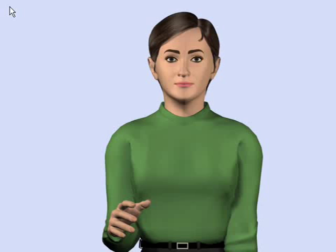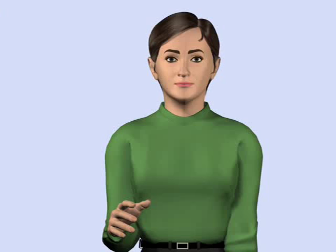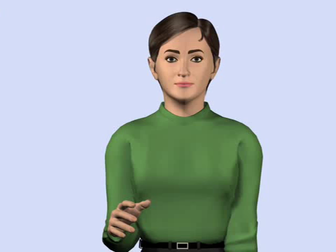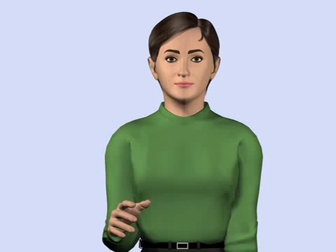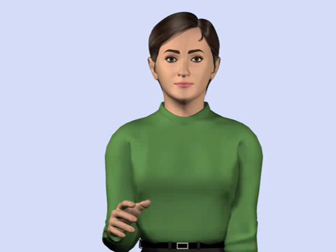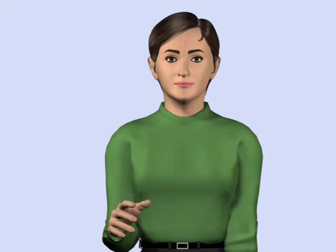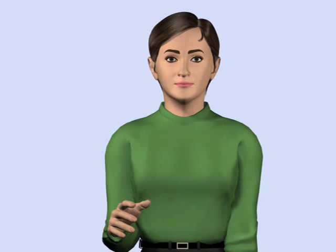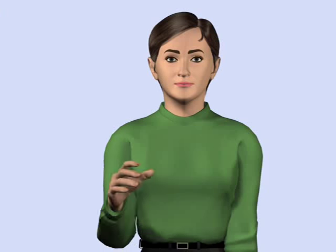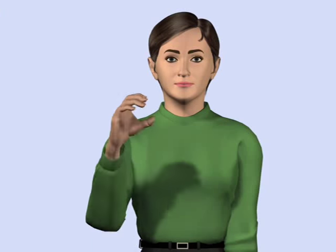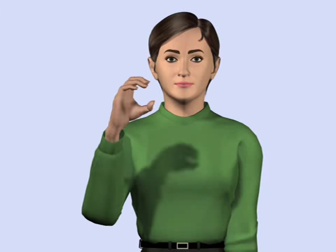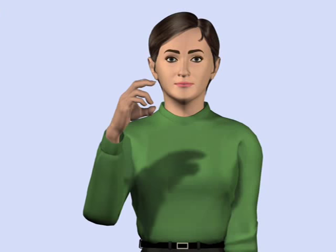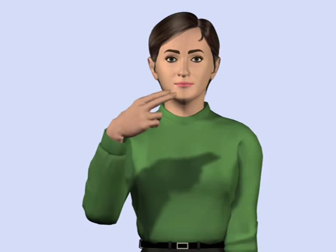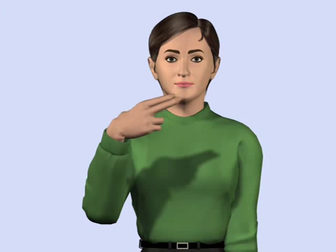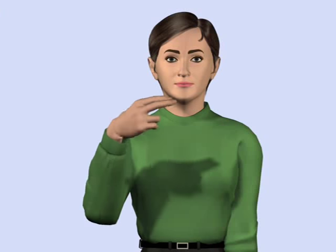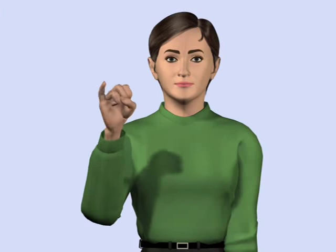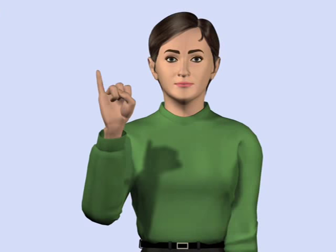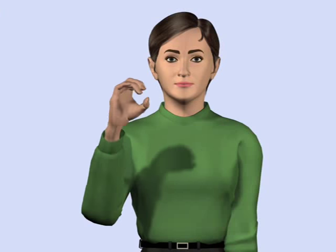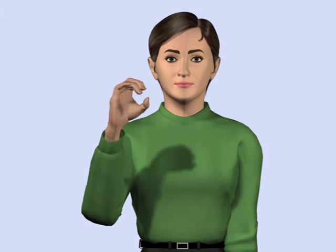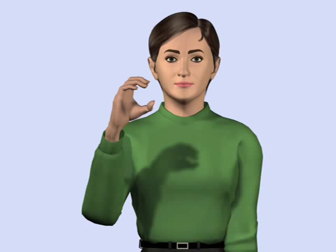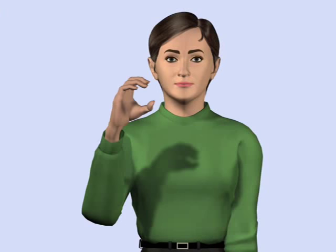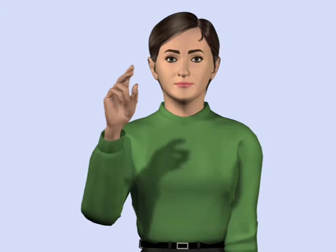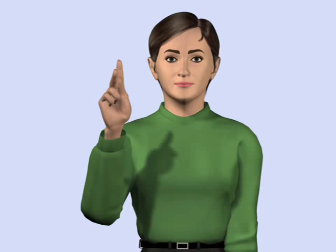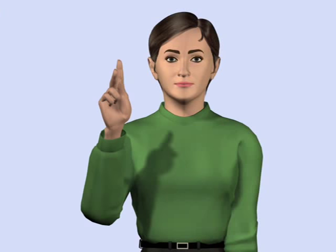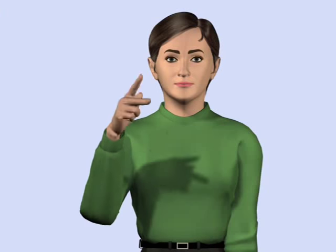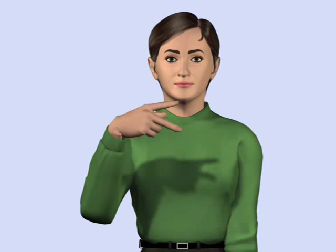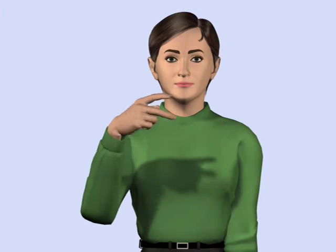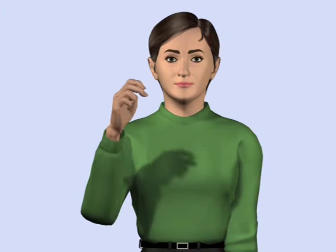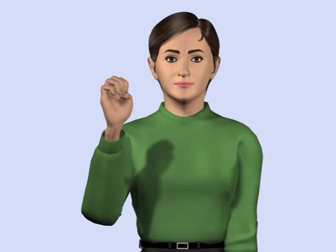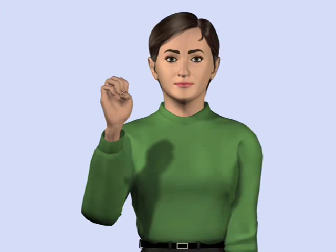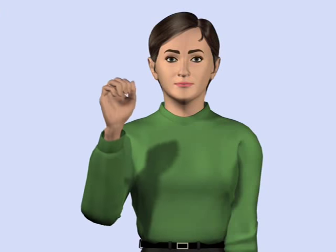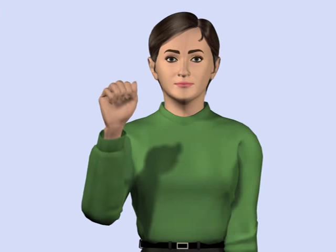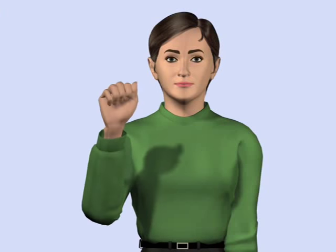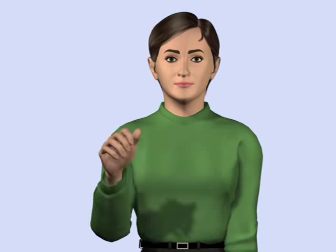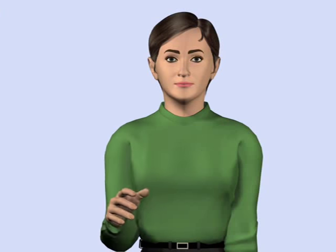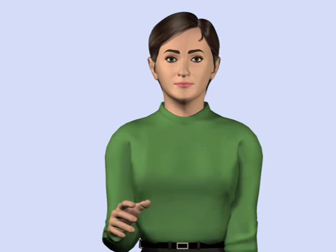chickpea, garbonzo bean